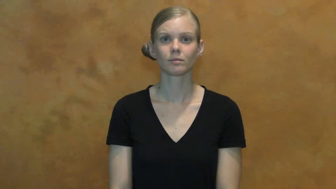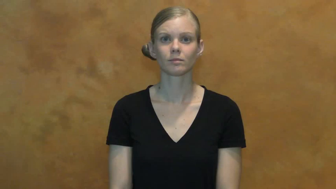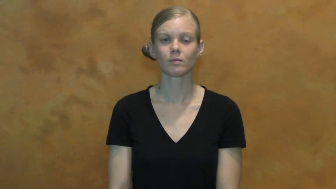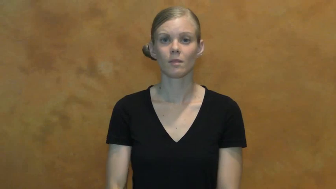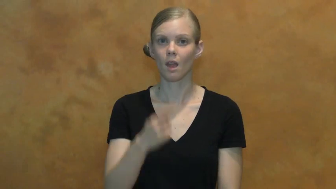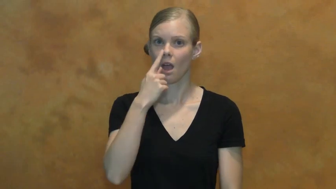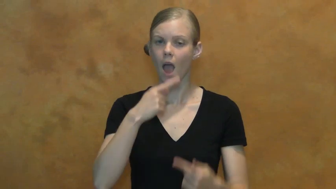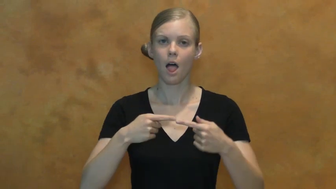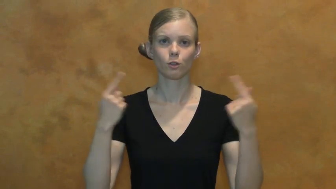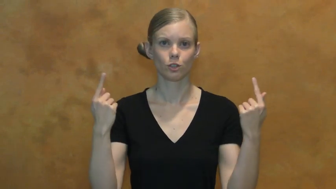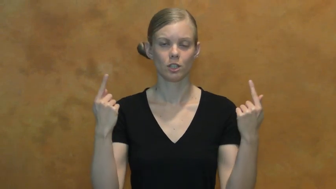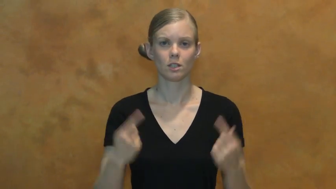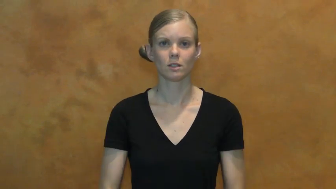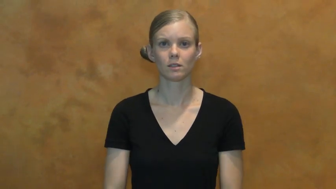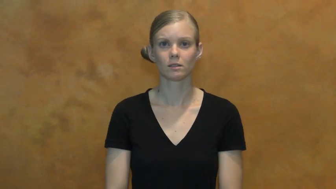allergy